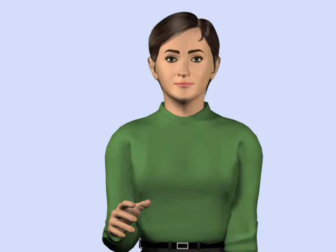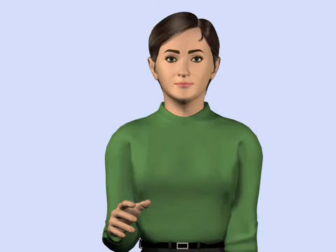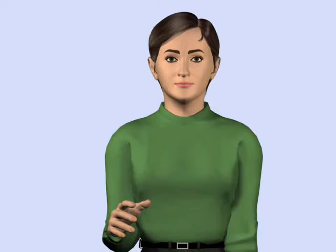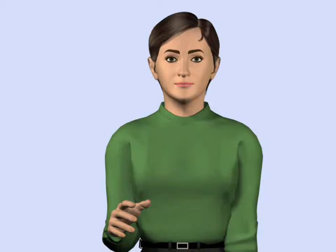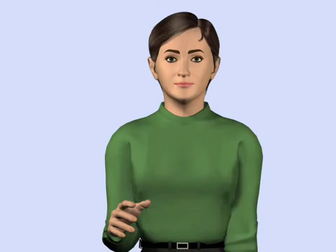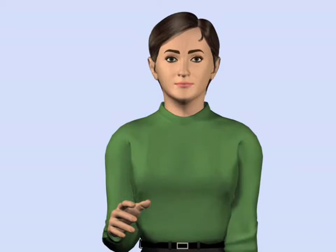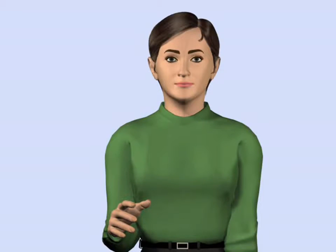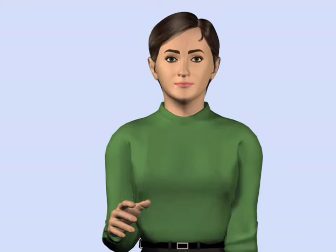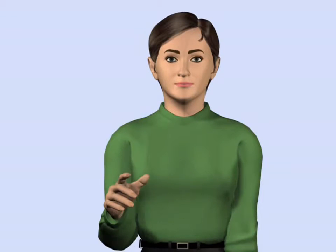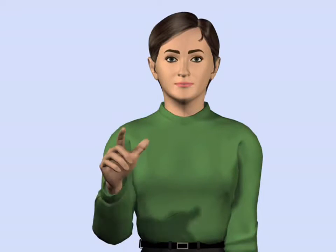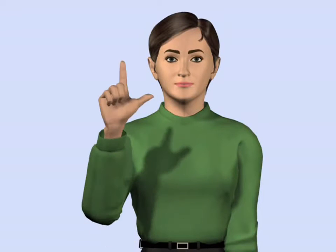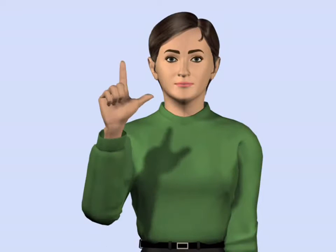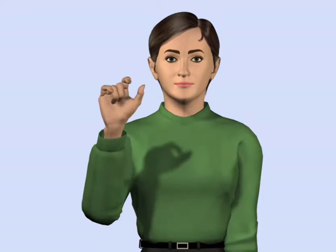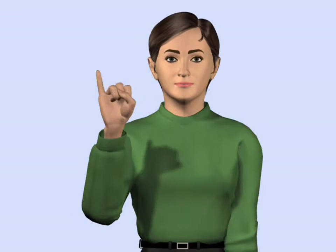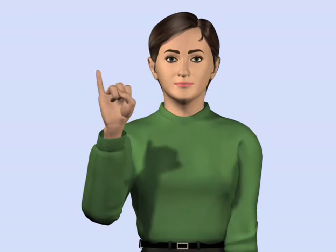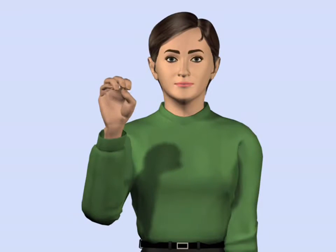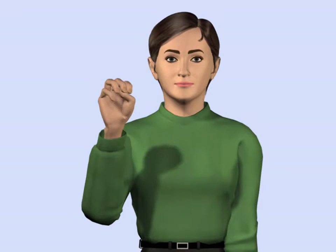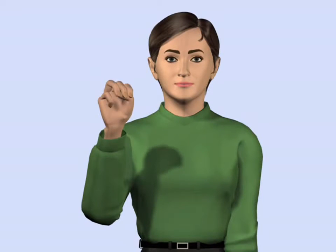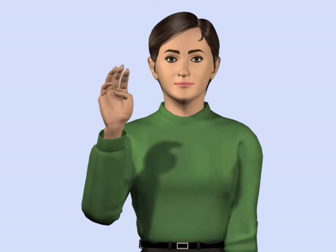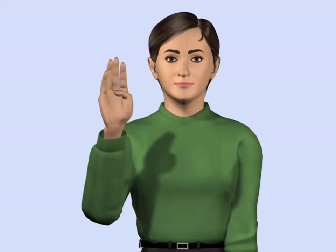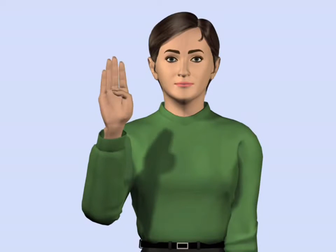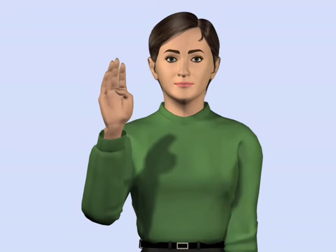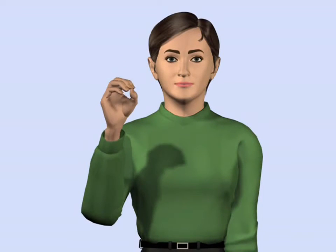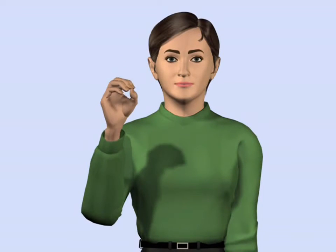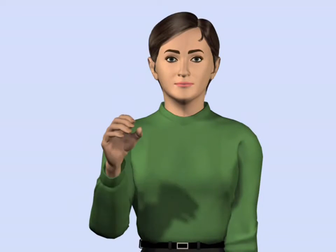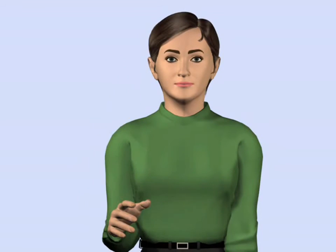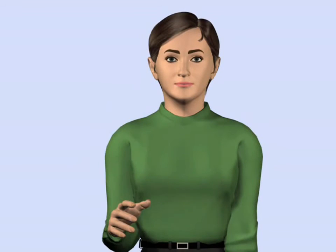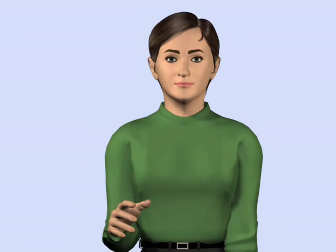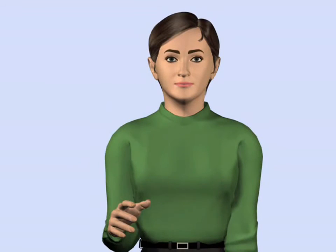limbo